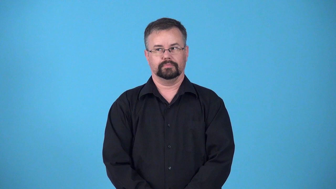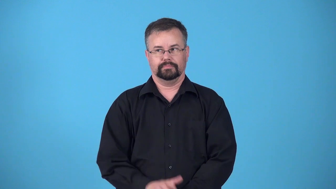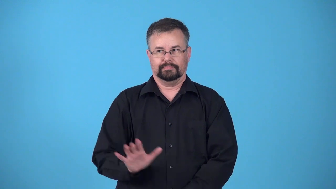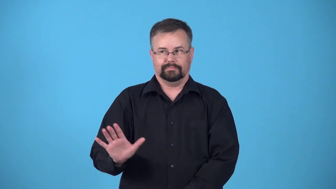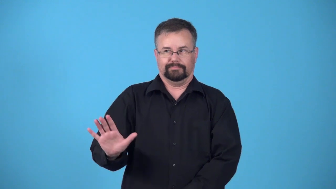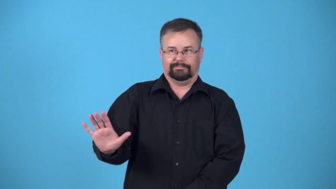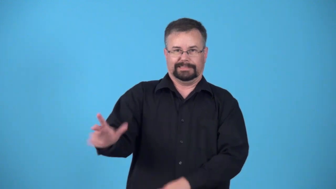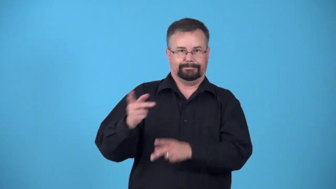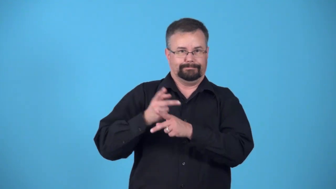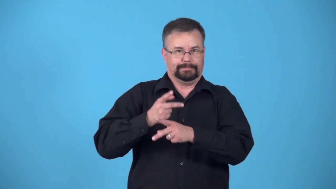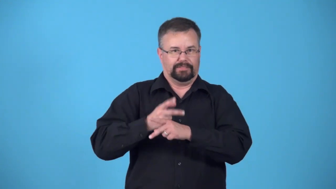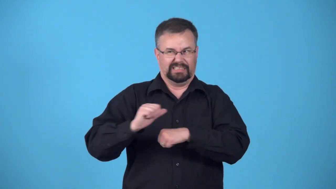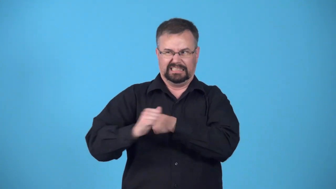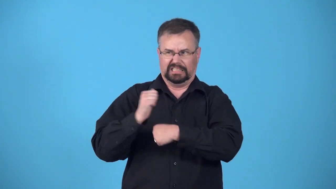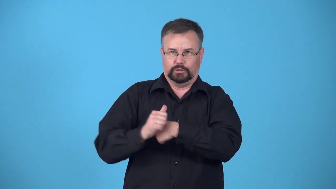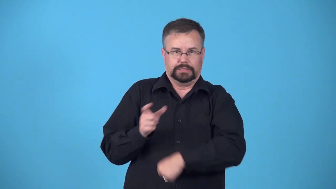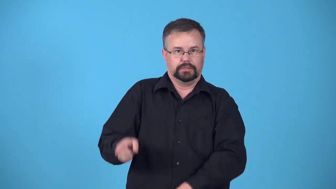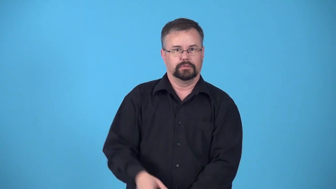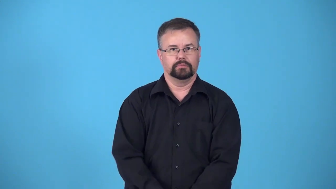wide berth